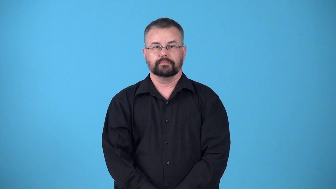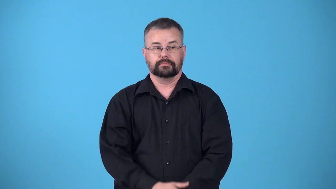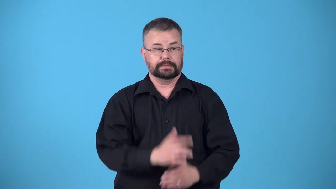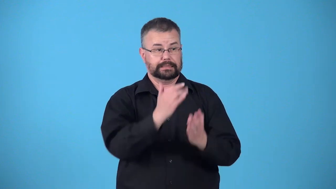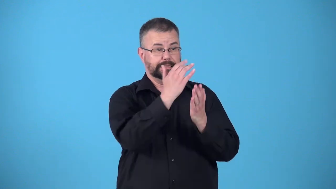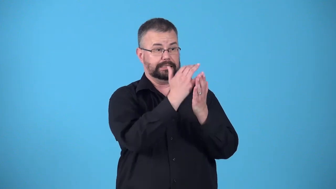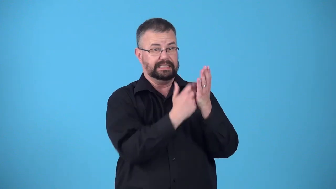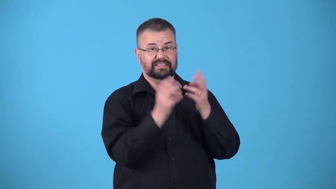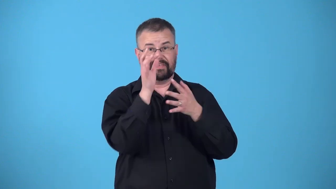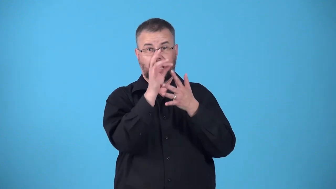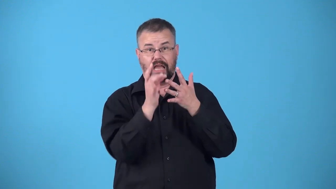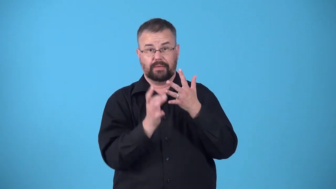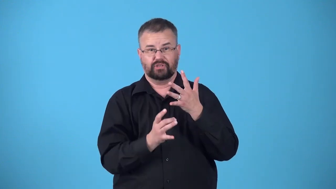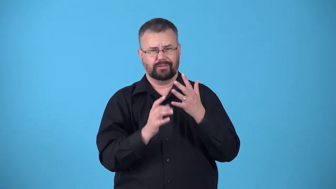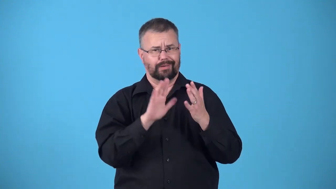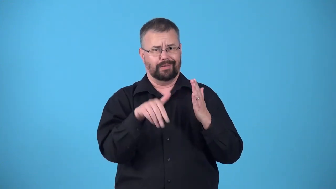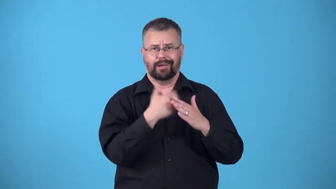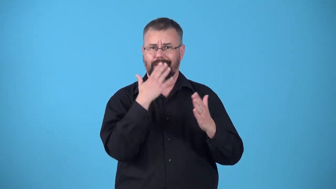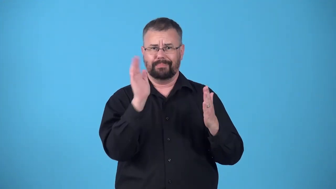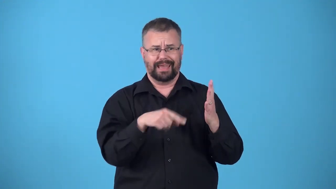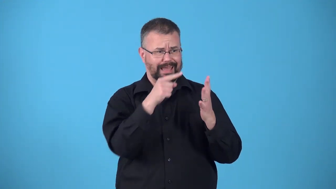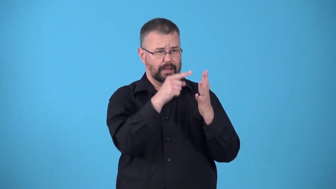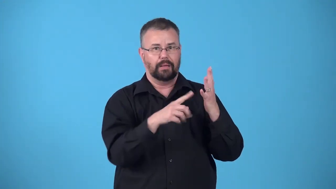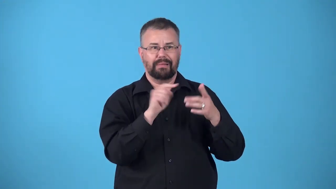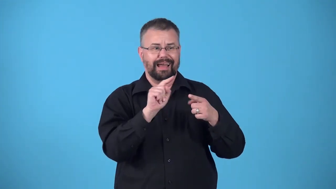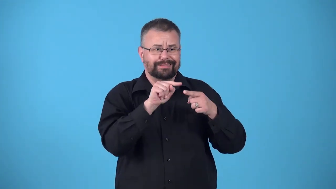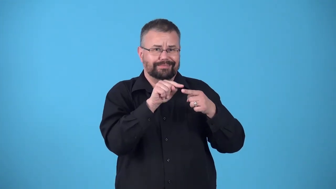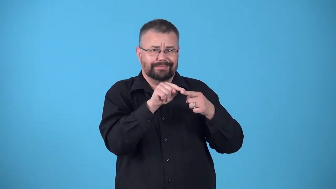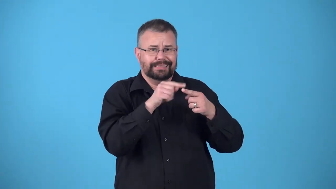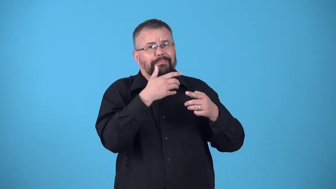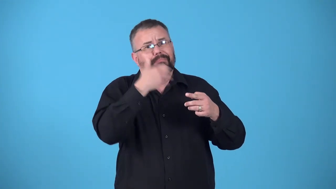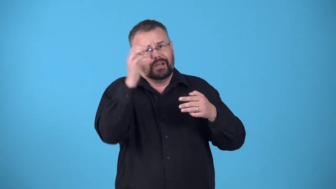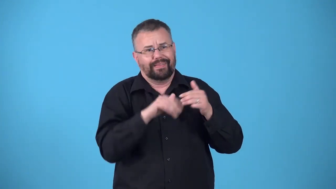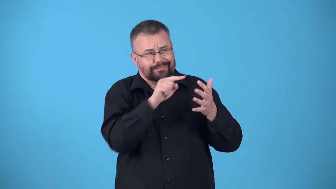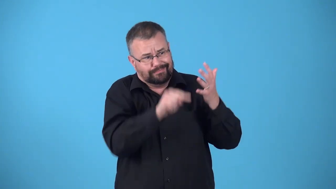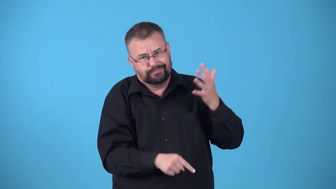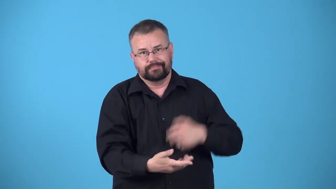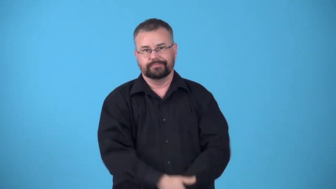best of a bad bunch